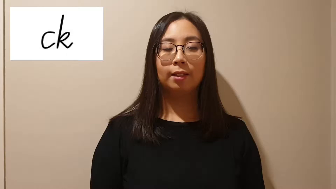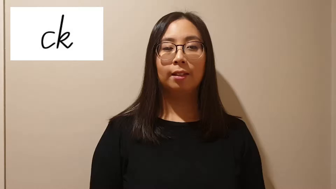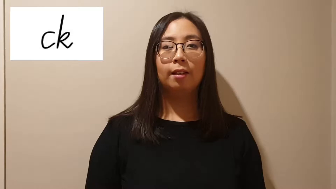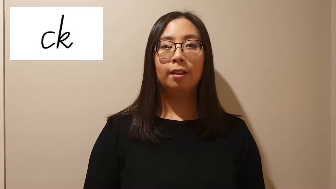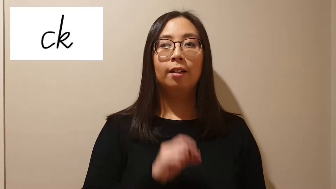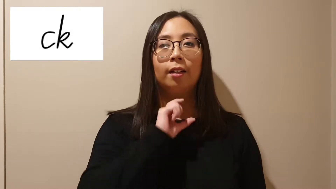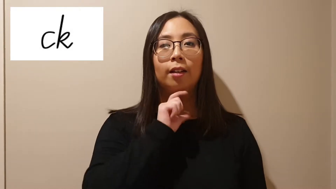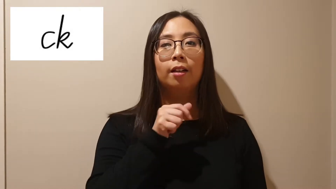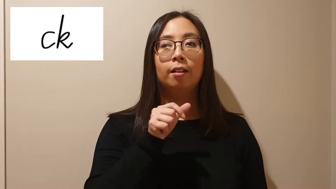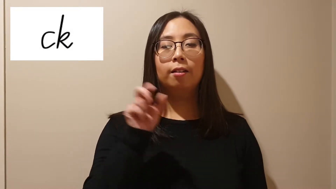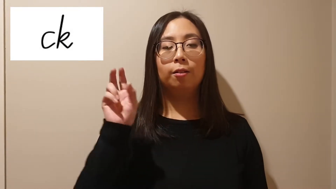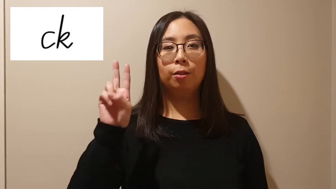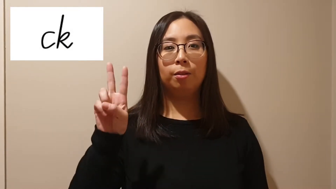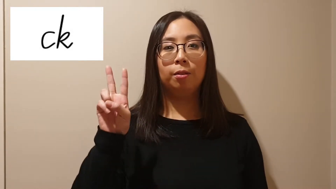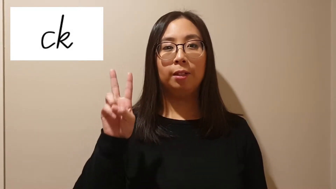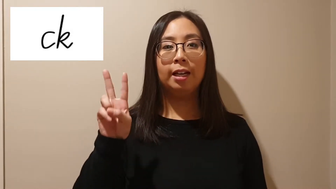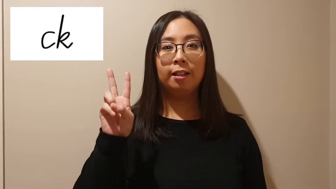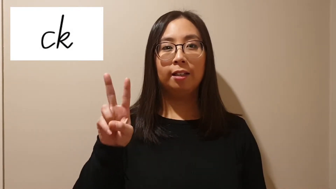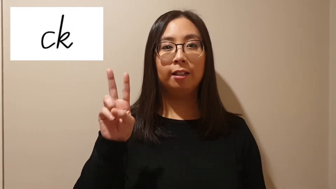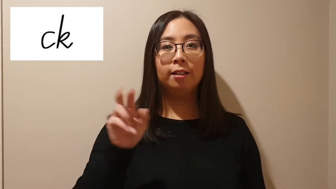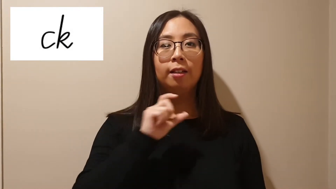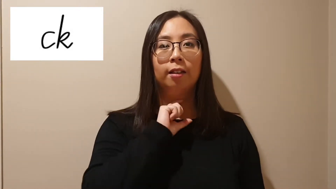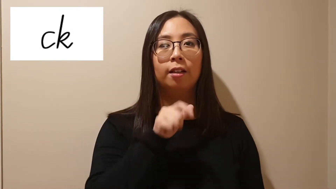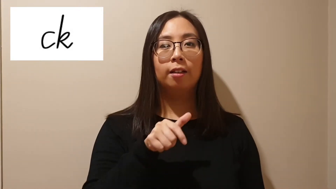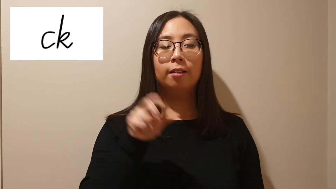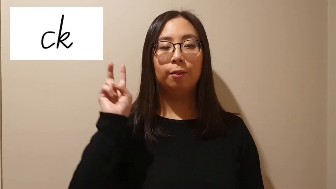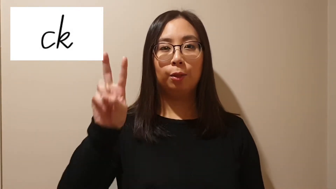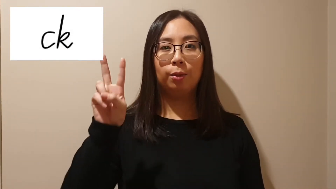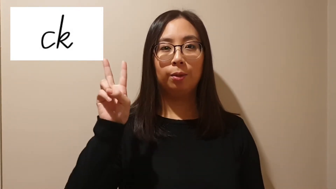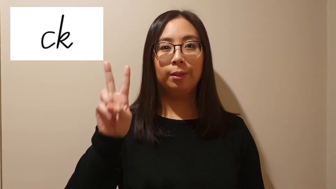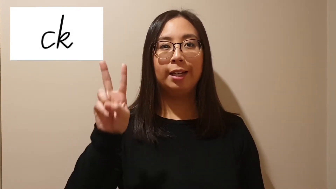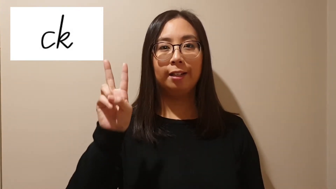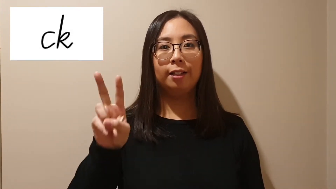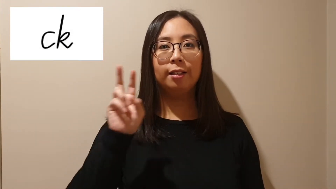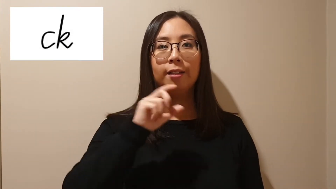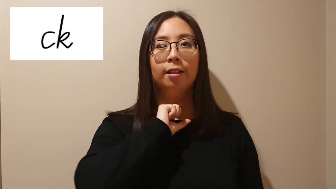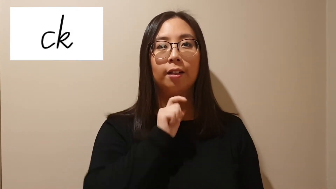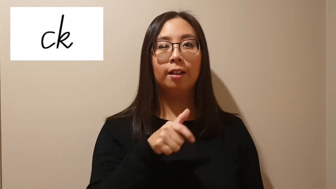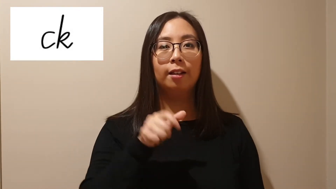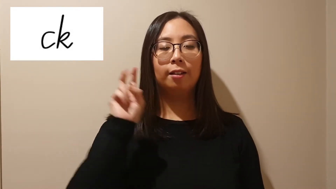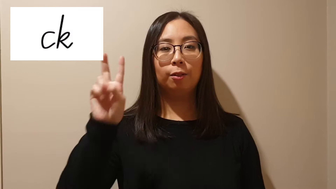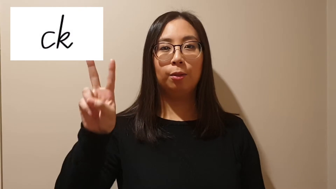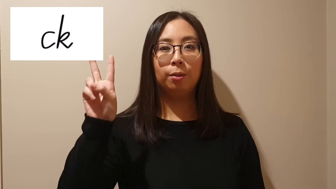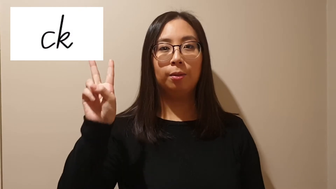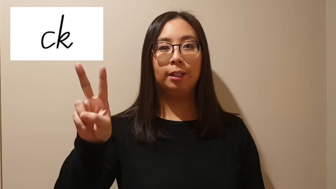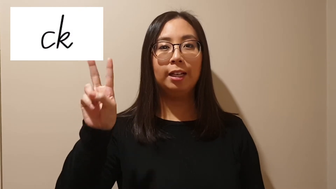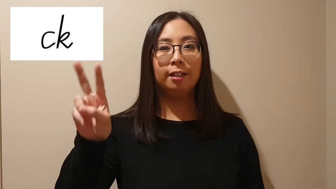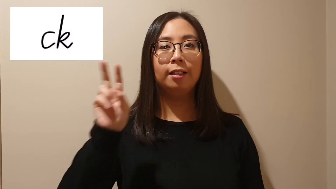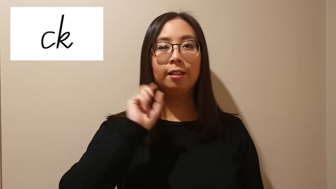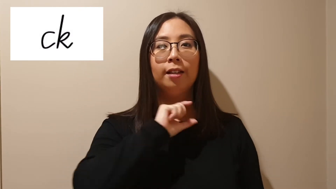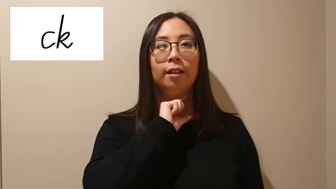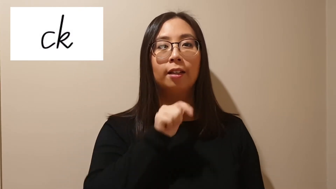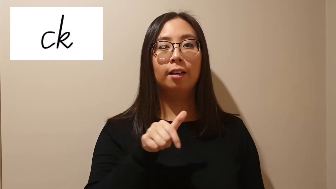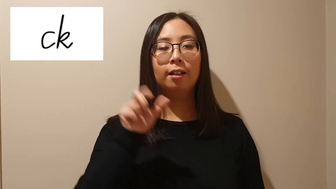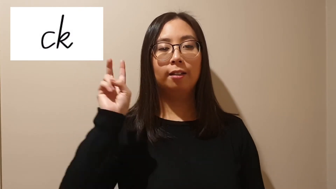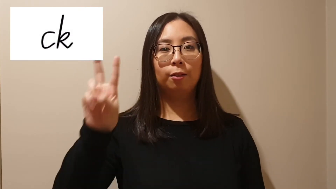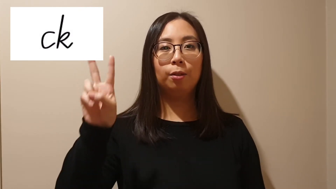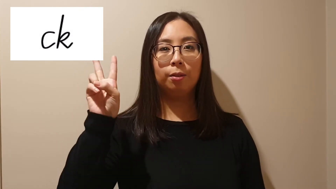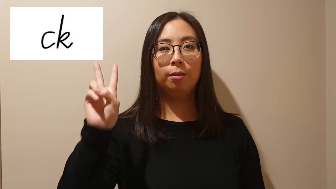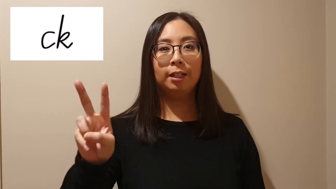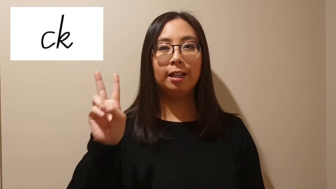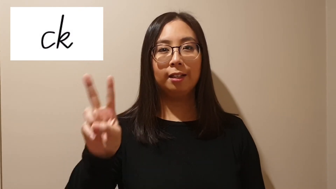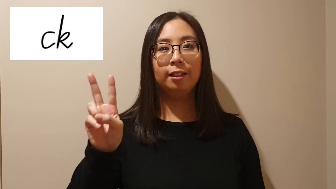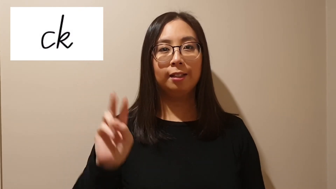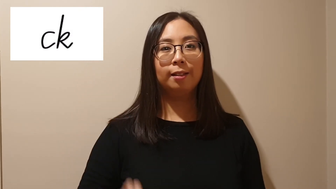ck